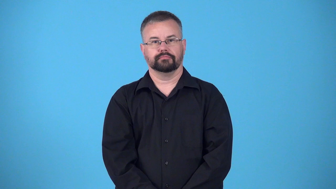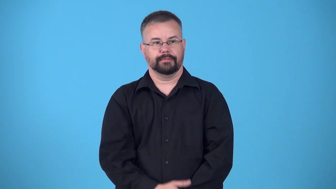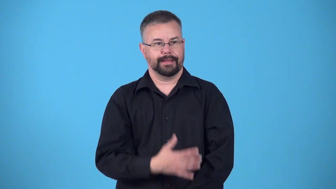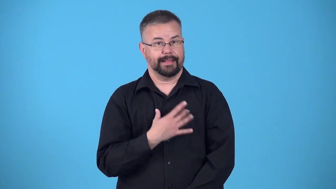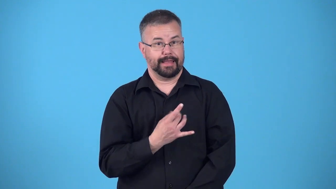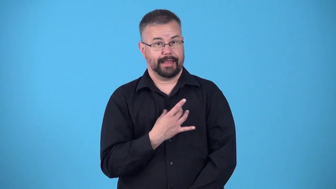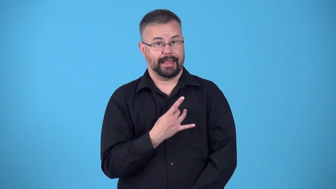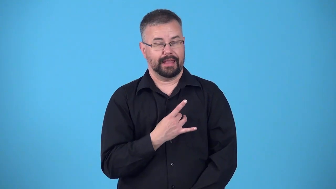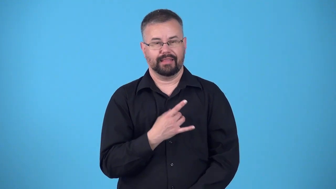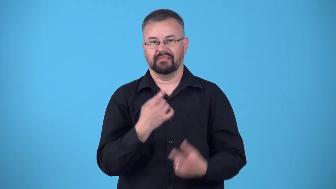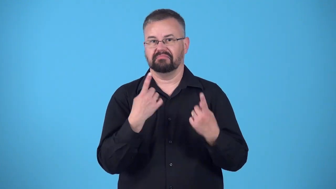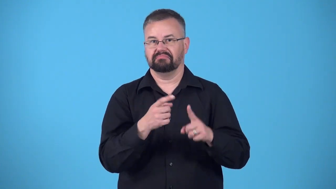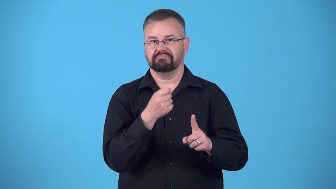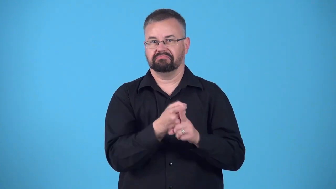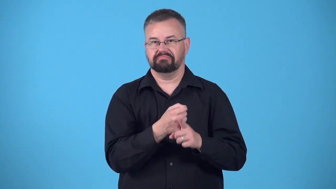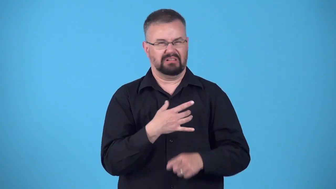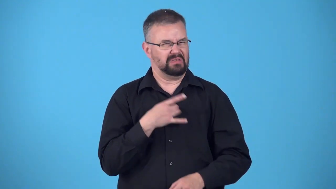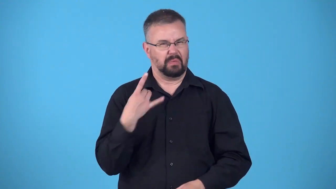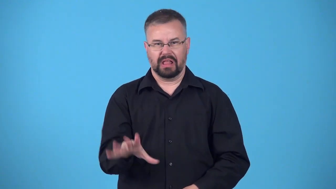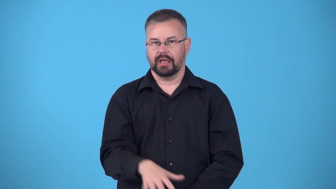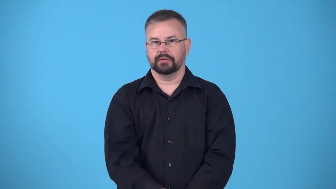sour on